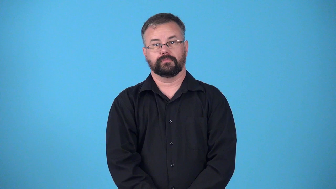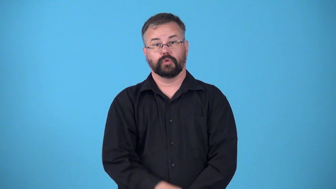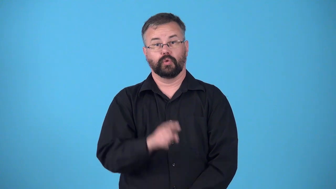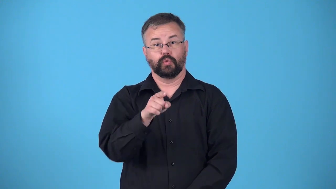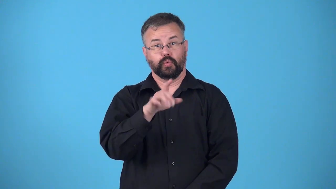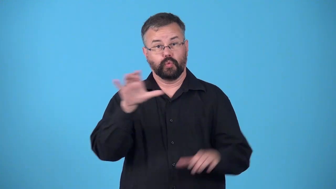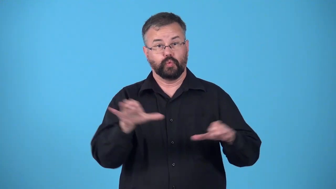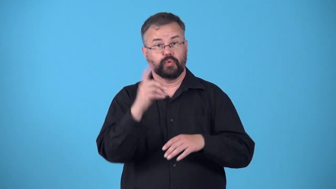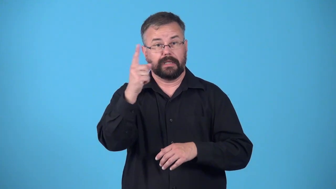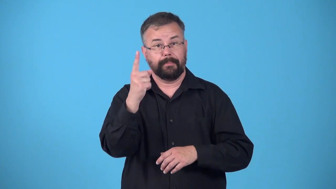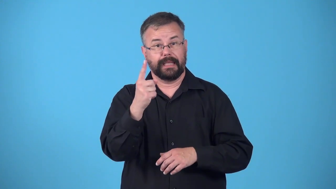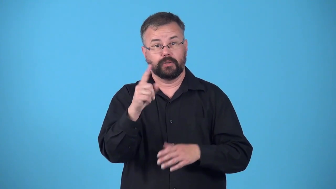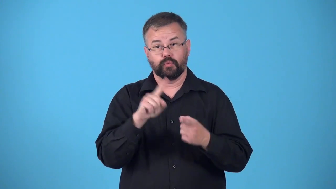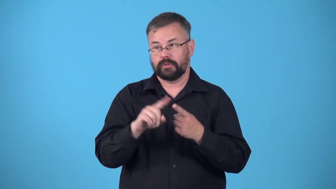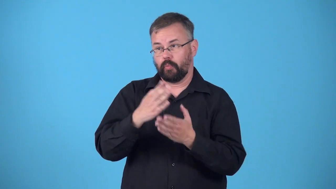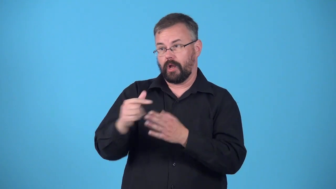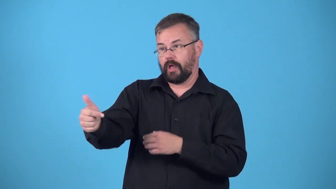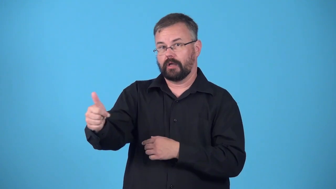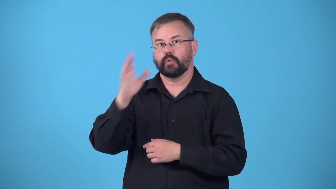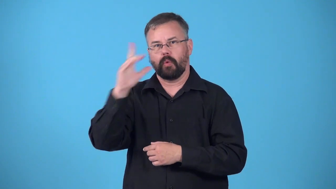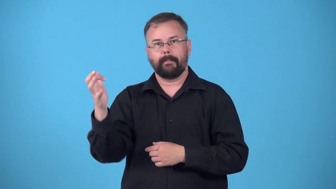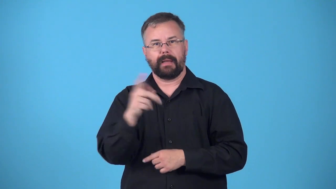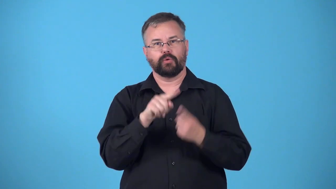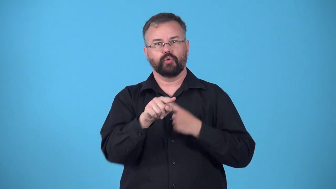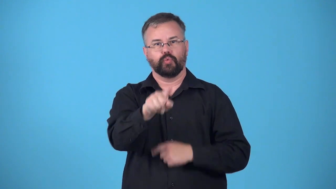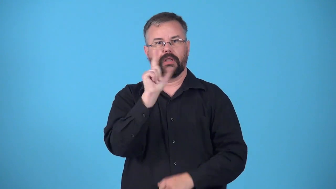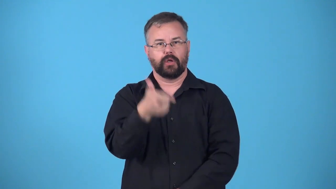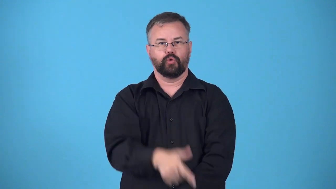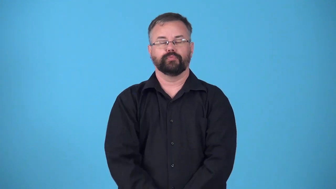come around